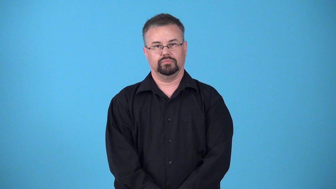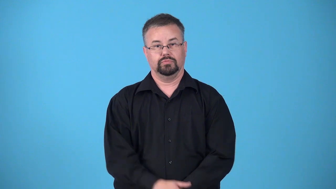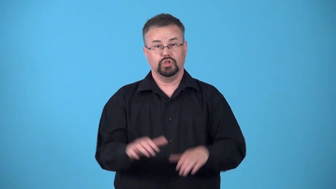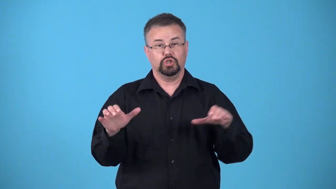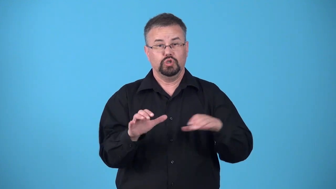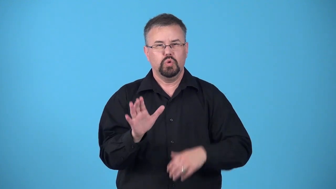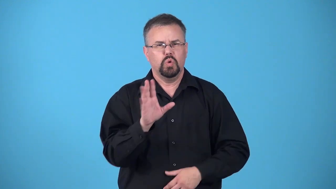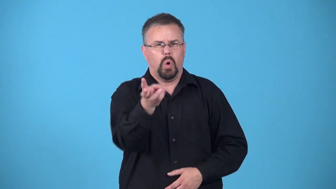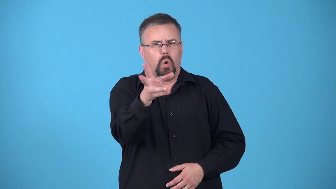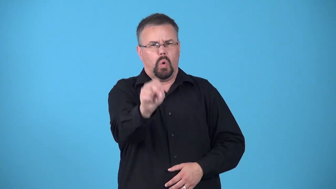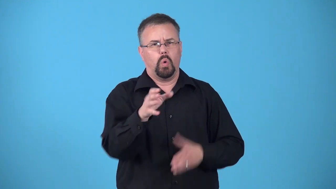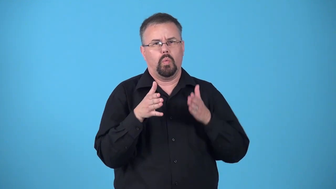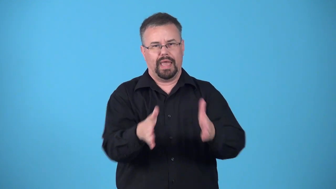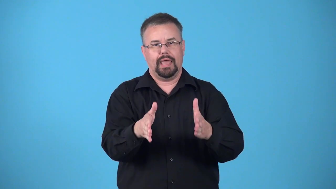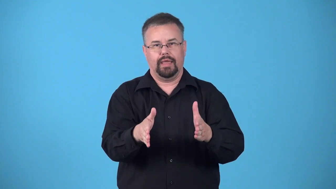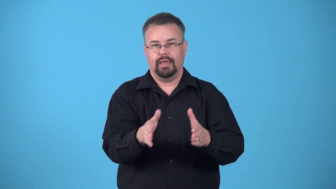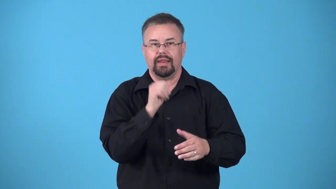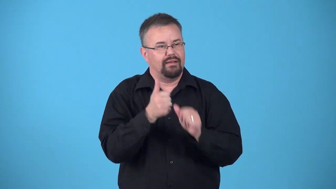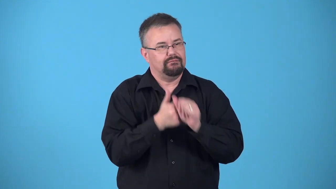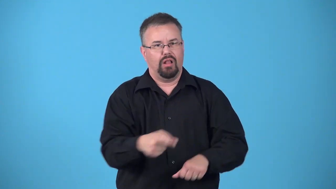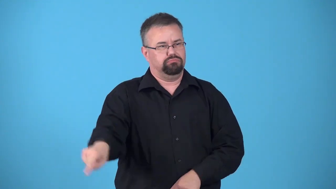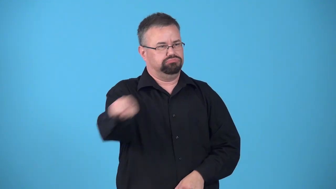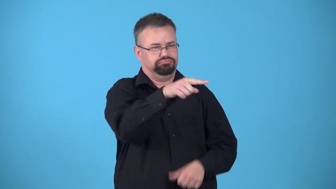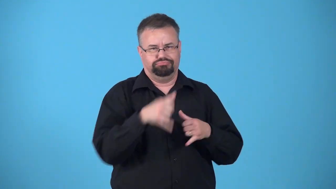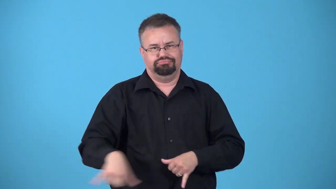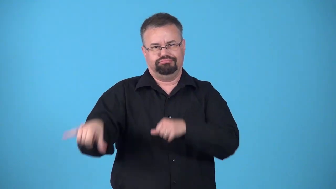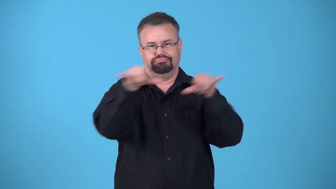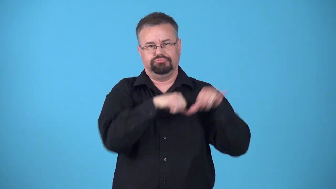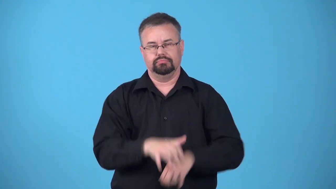law unto yourself